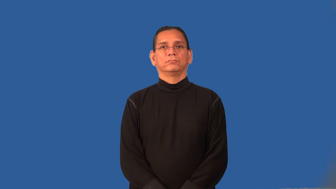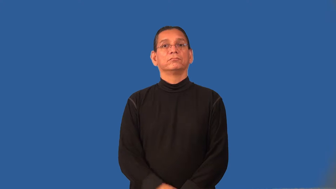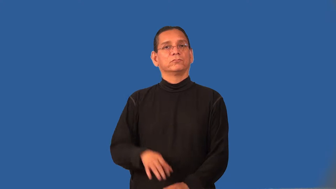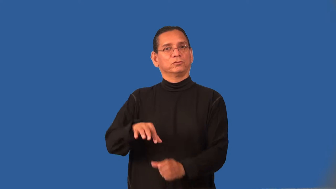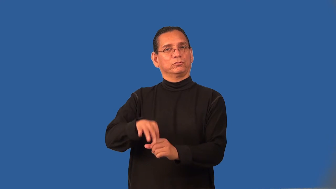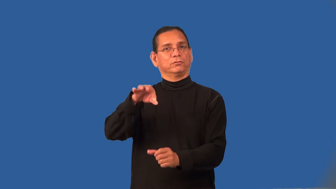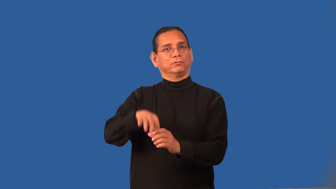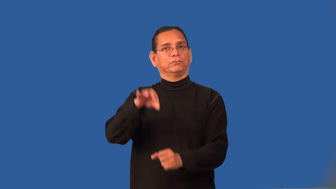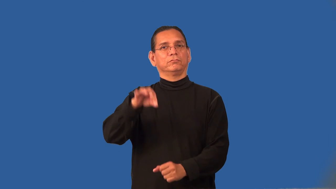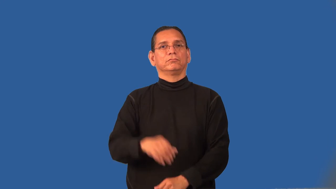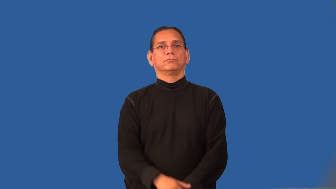raffle